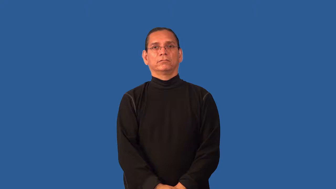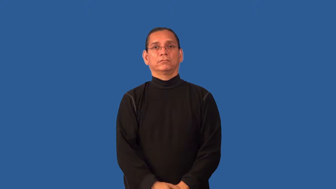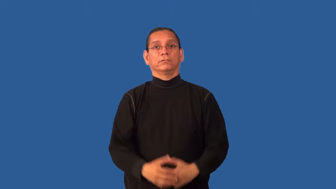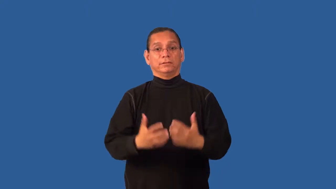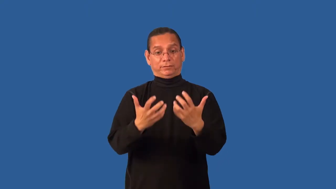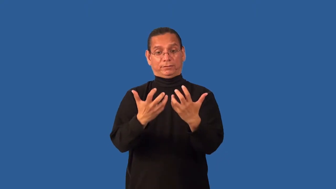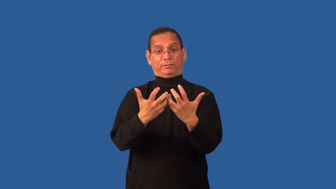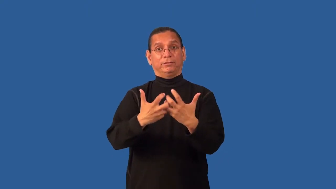engage-gears